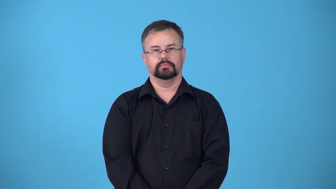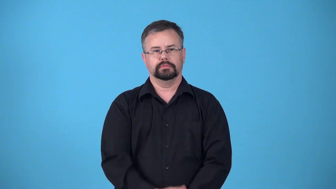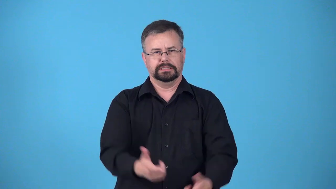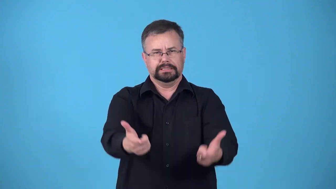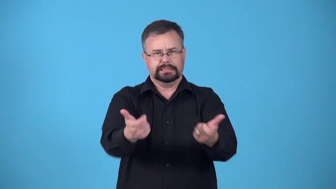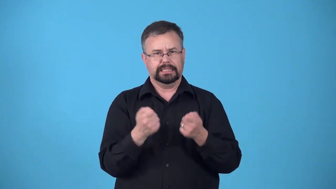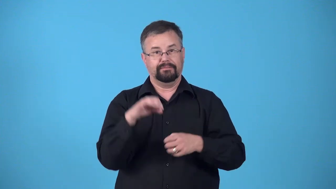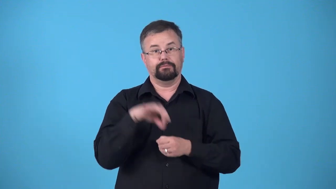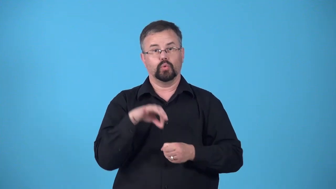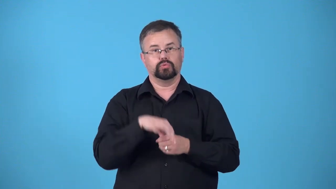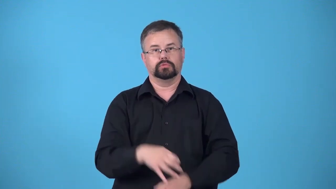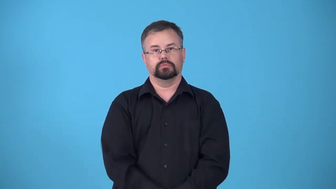canvas